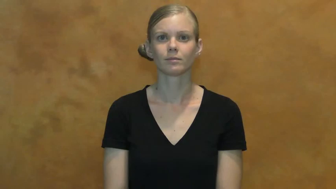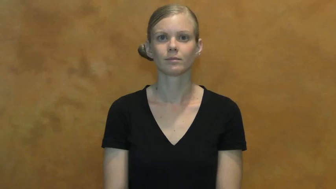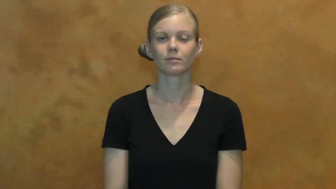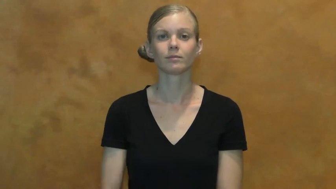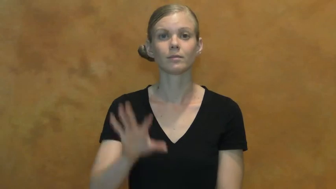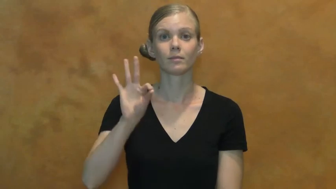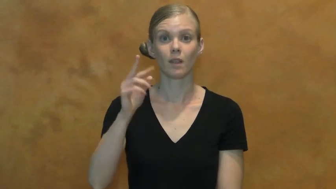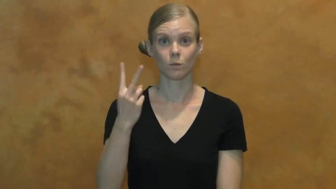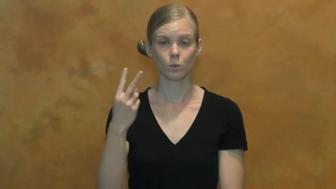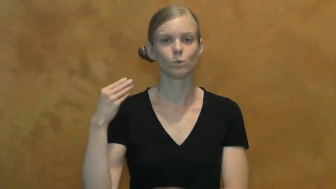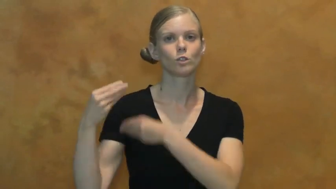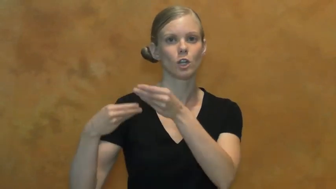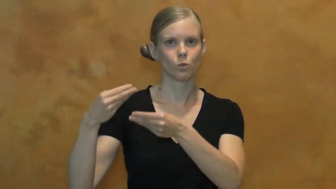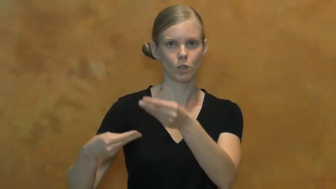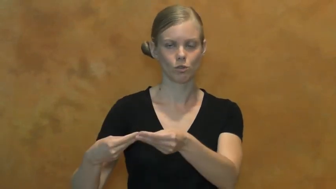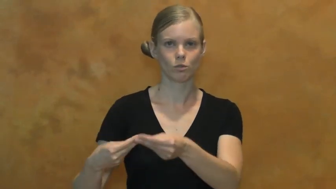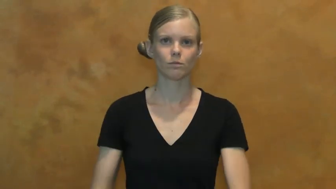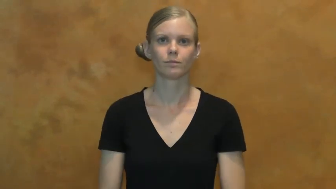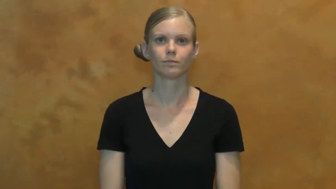F2 generation